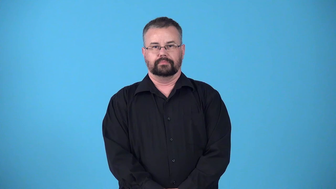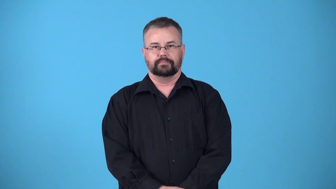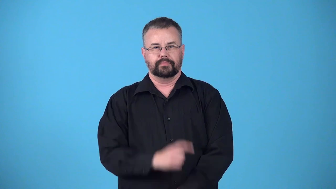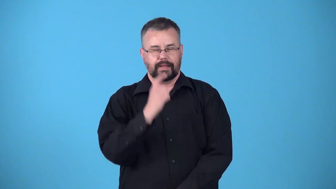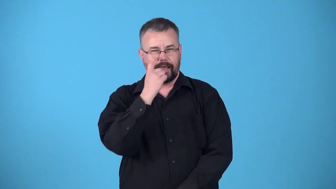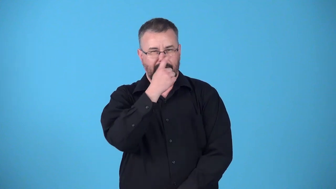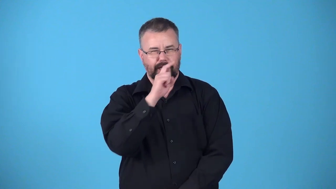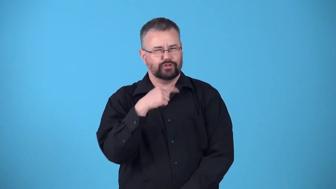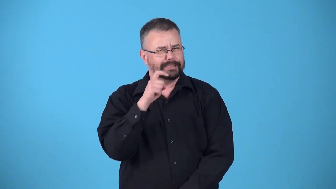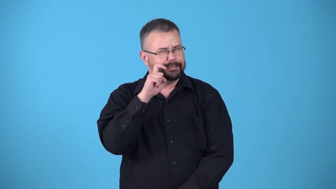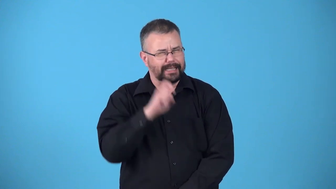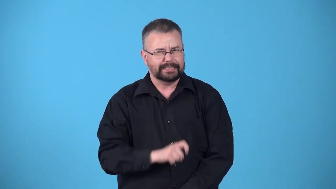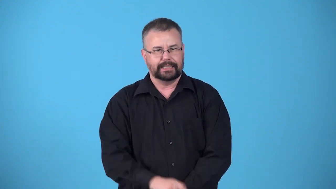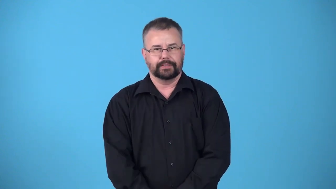bedroom eyes